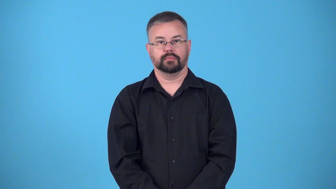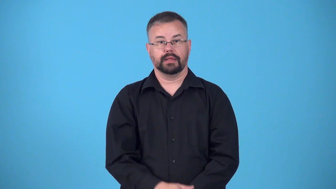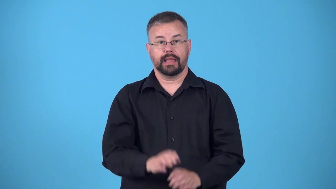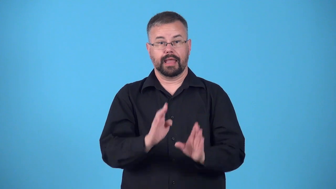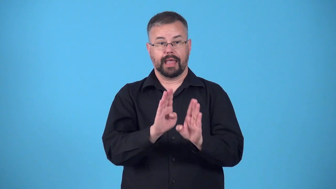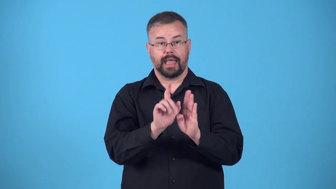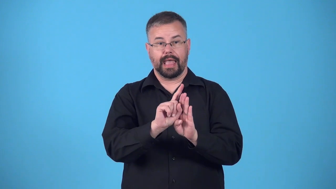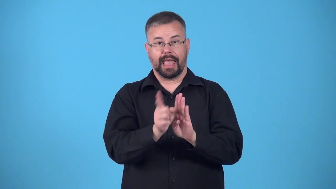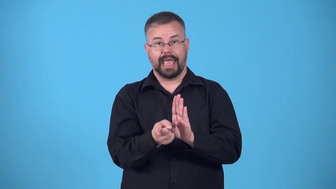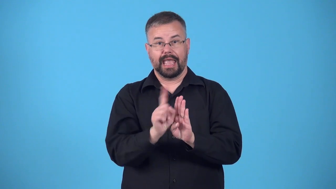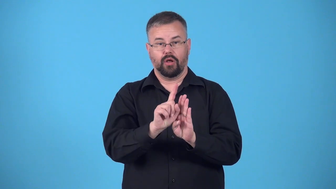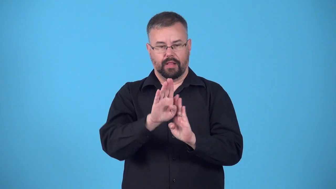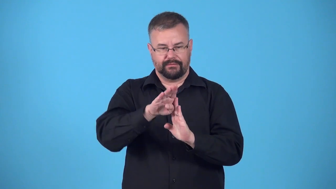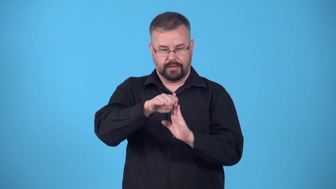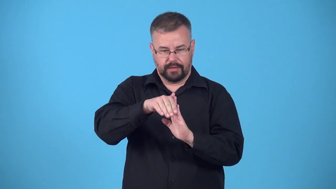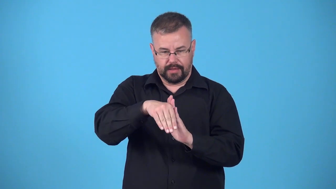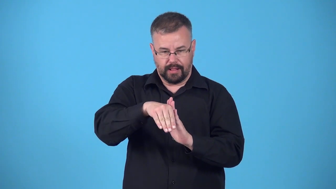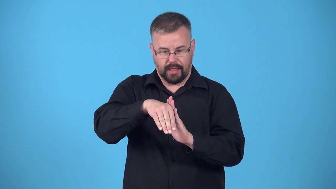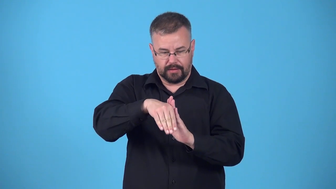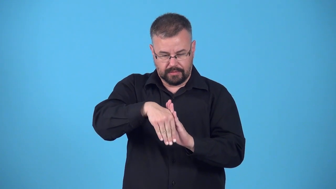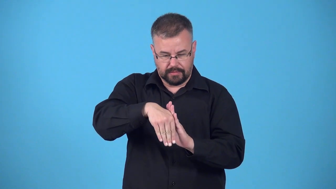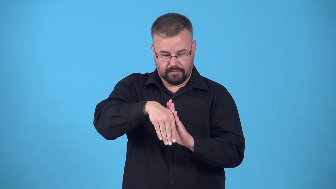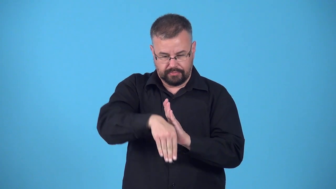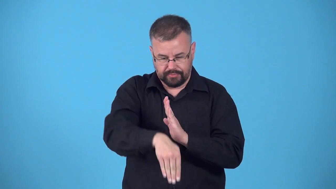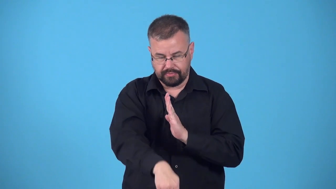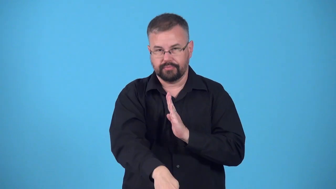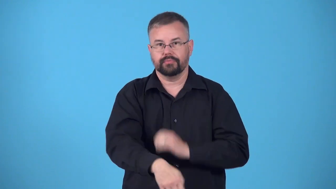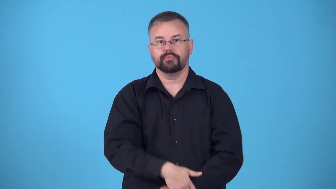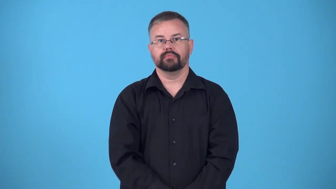steep